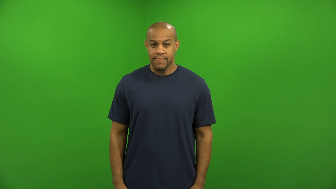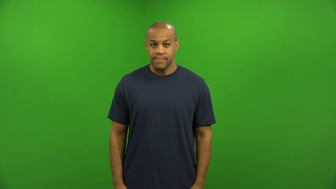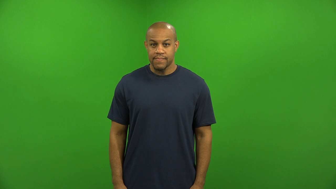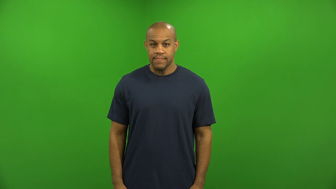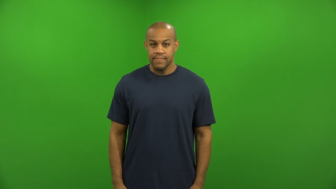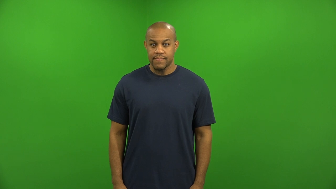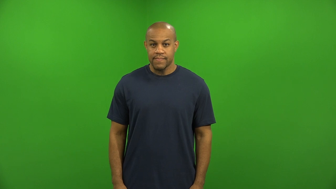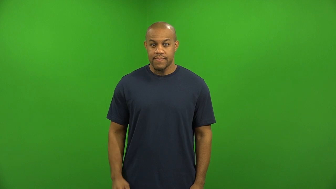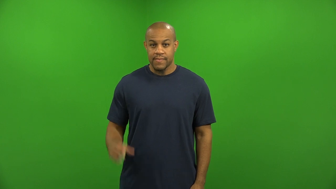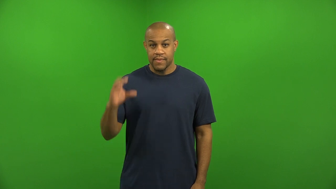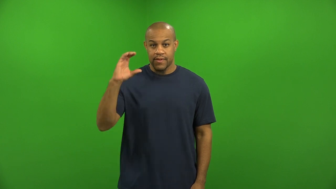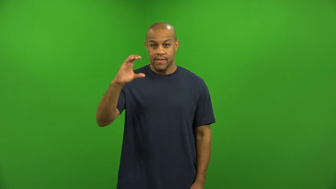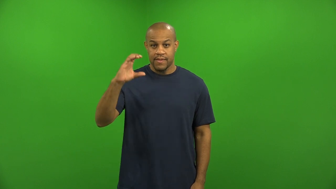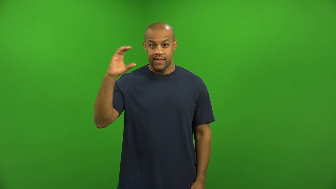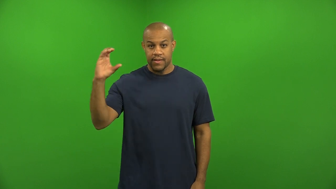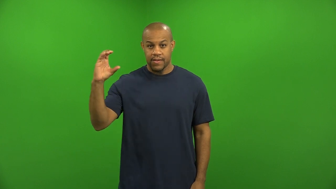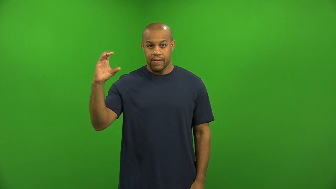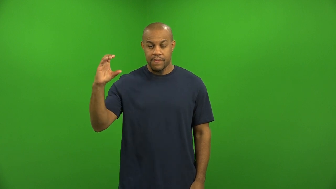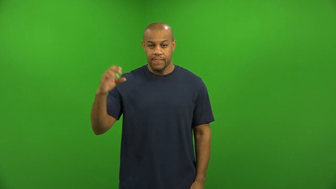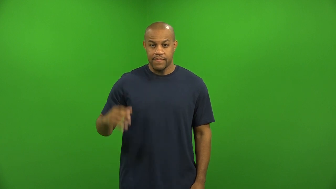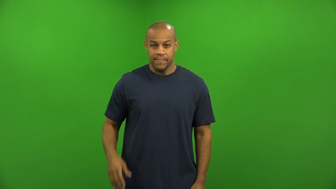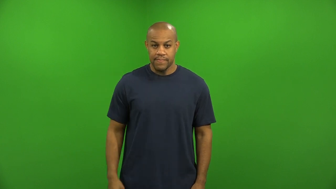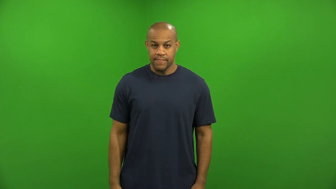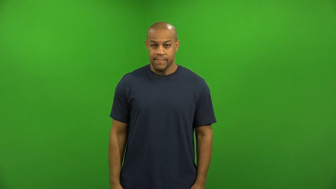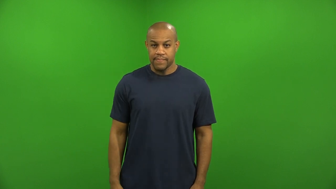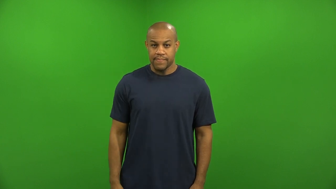Cross country-track and field